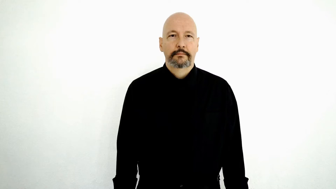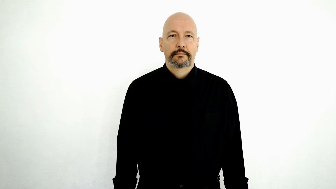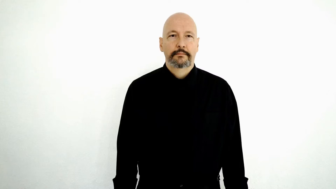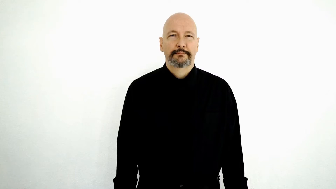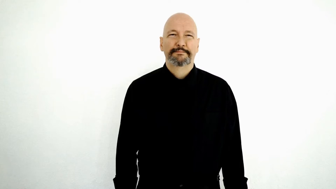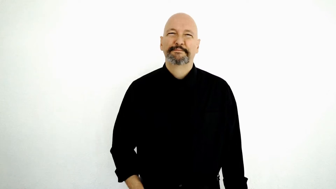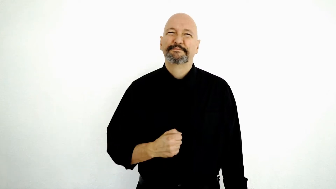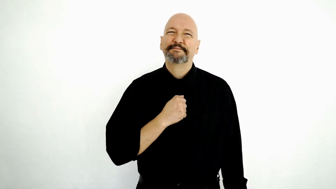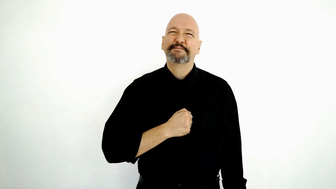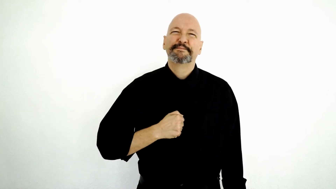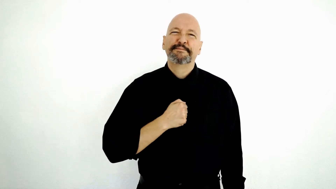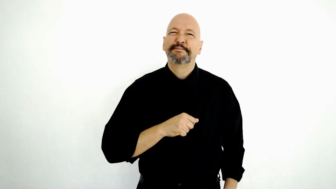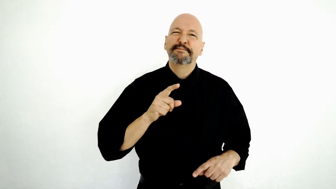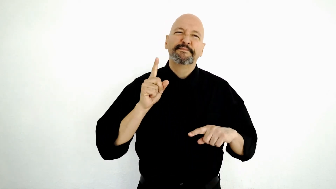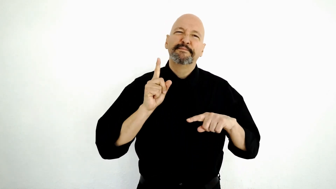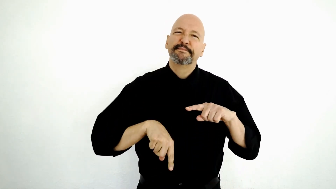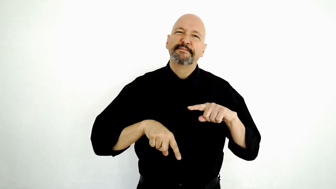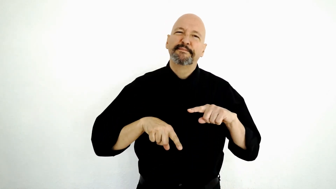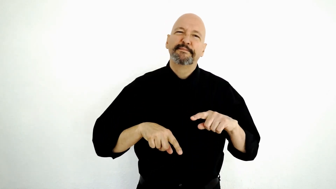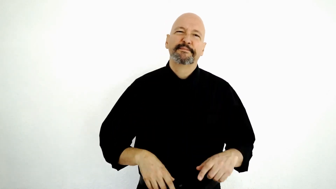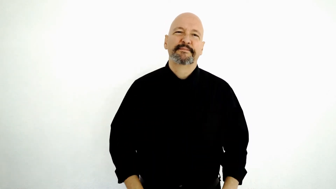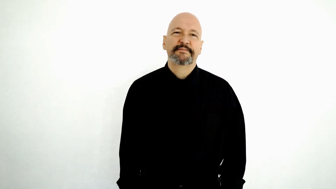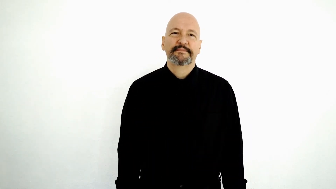SORRY CAN'T